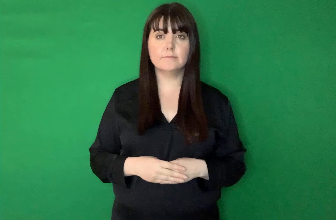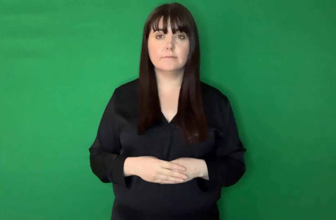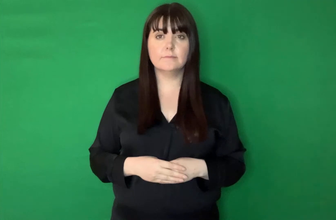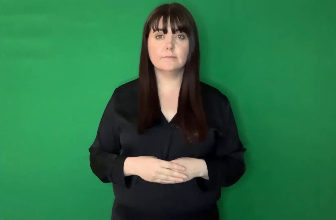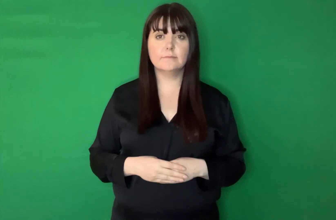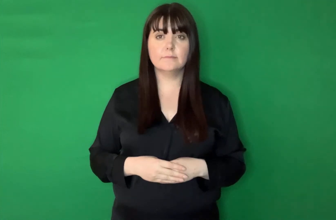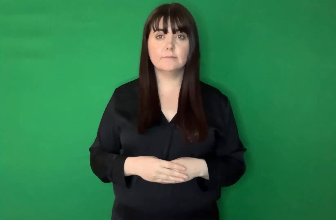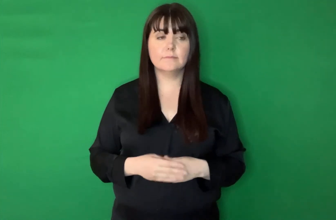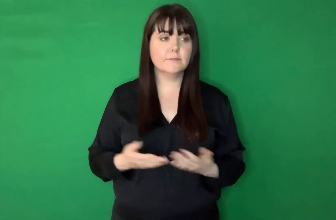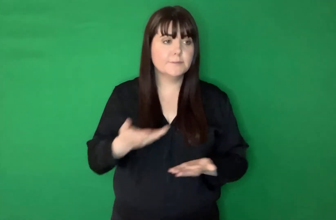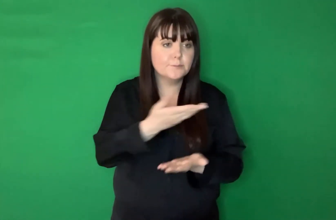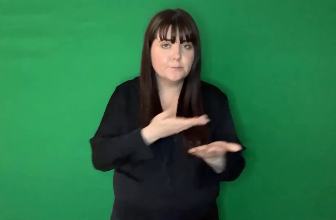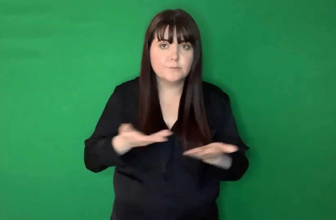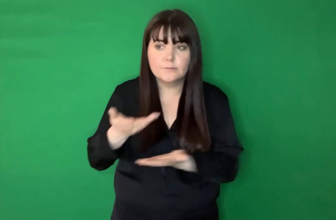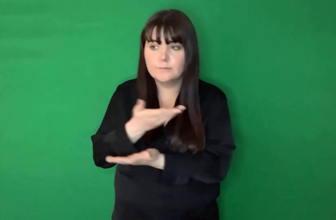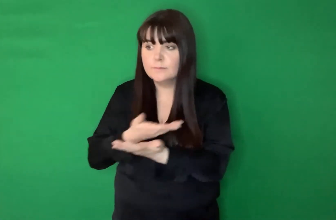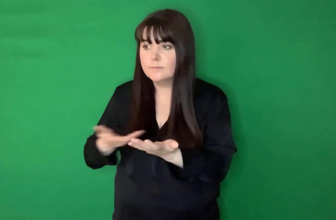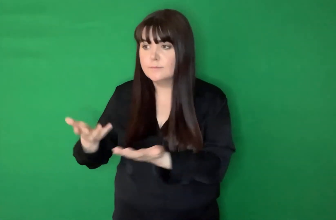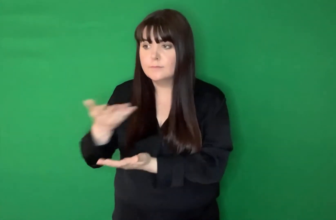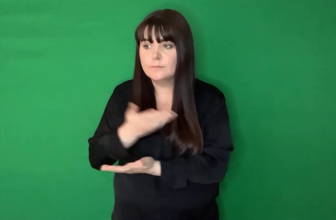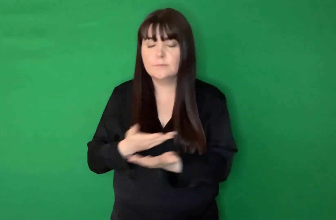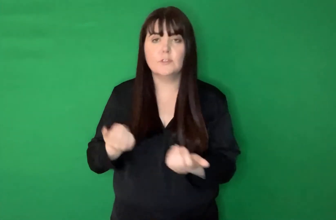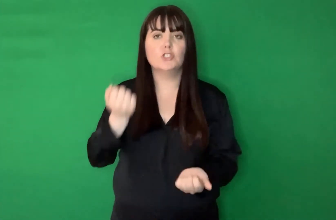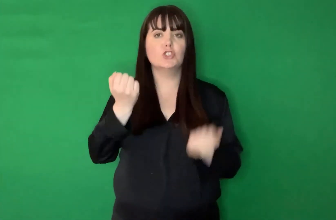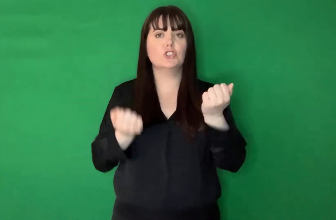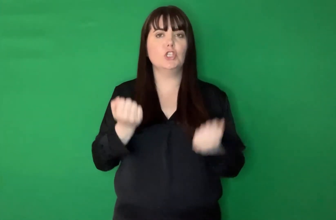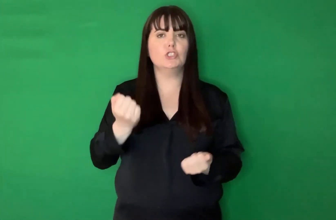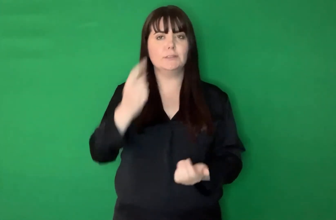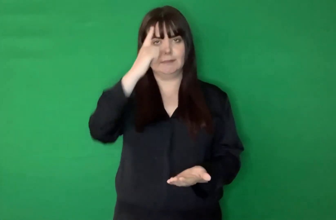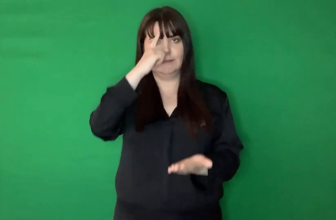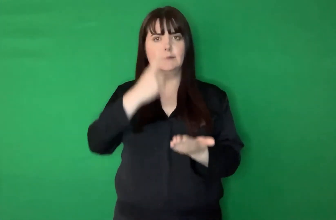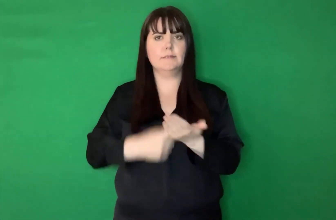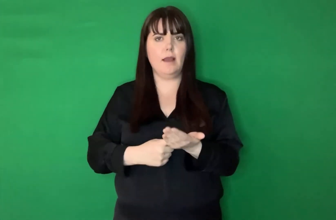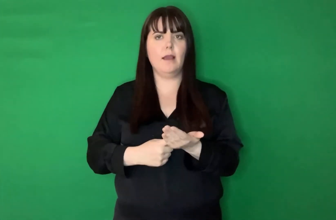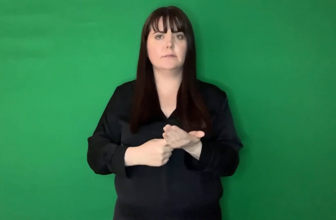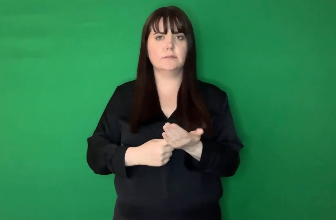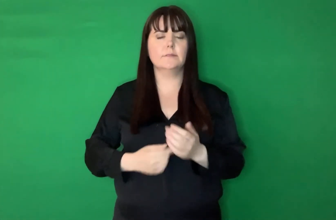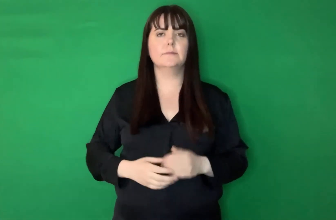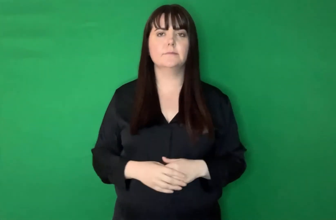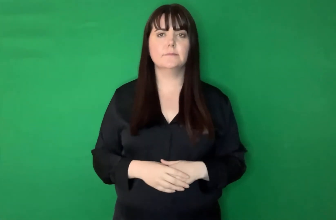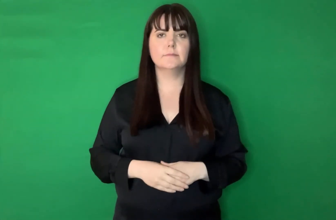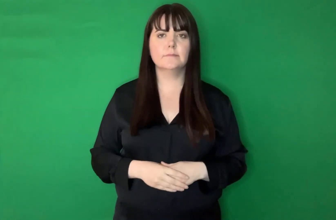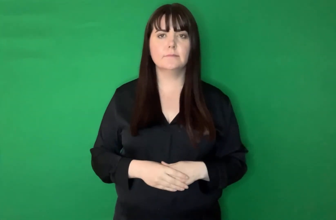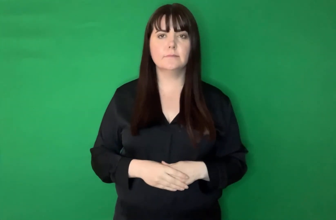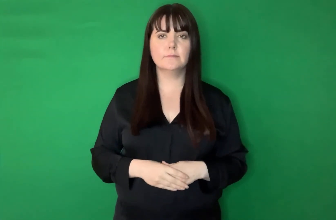Hearing legal